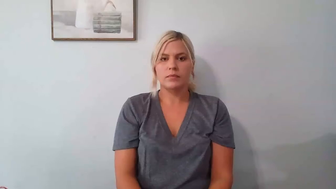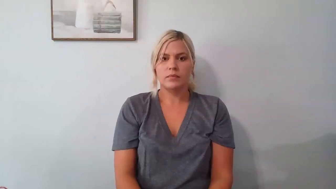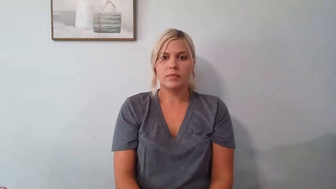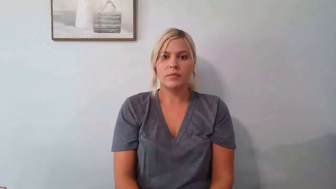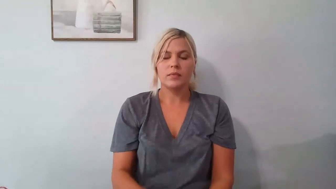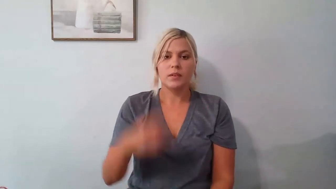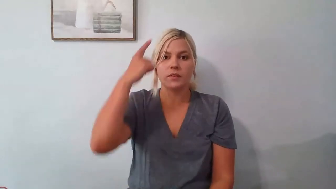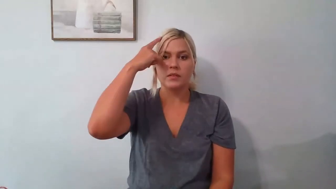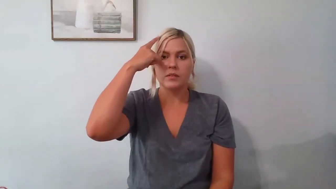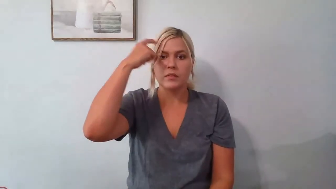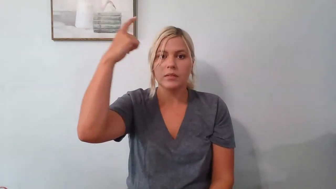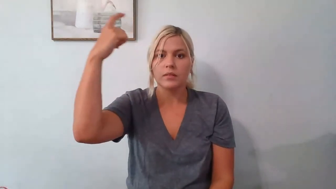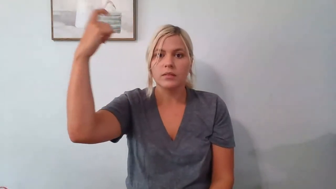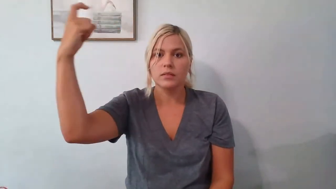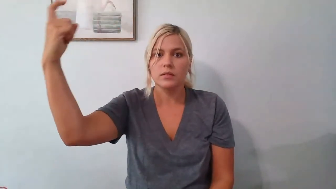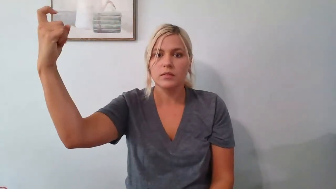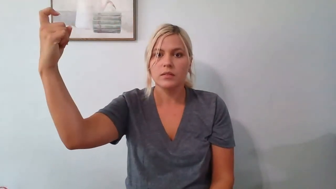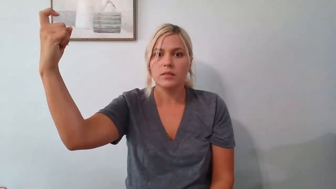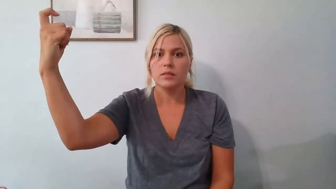DREAM